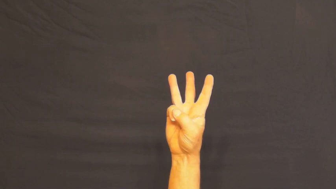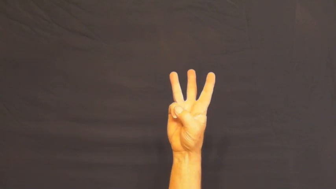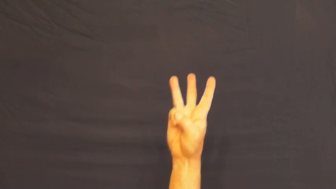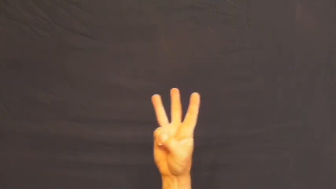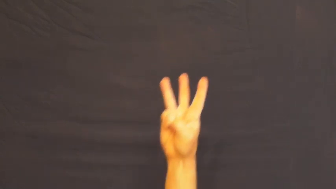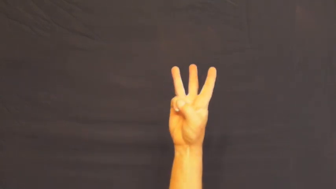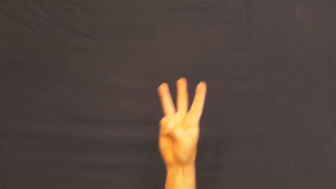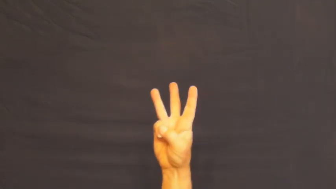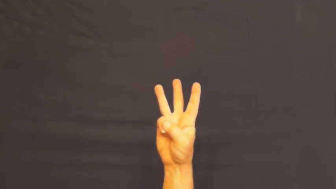Wausau,WI,Wilmington,DE,Worcester,MA